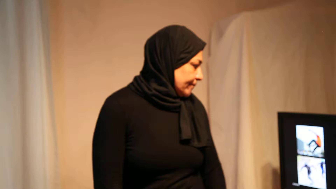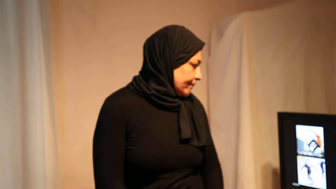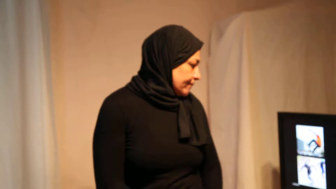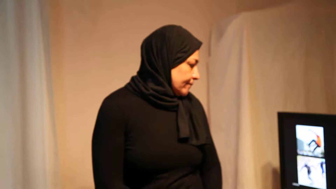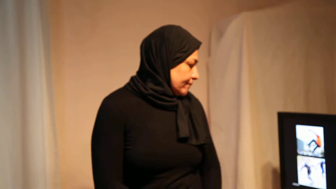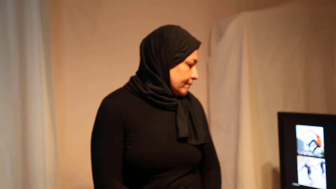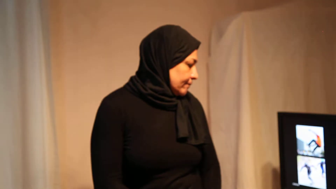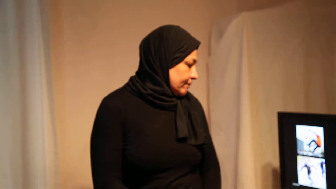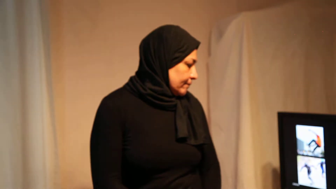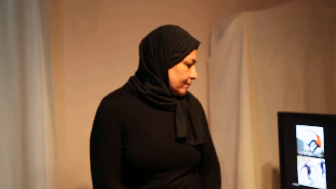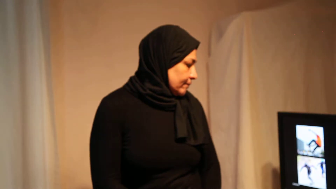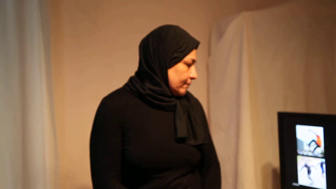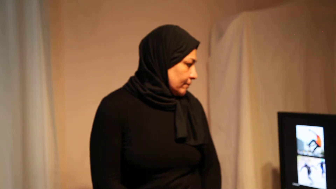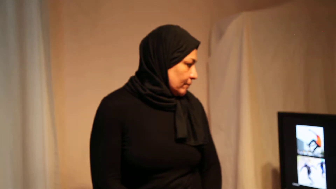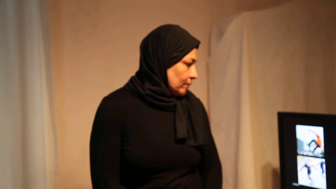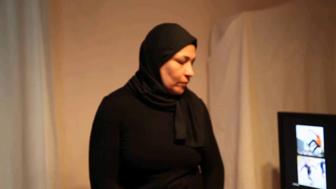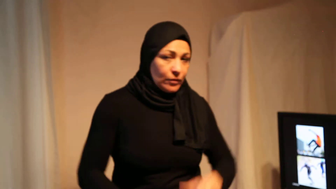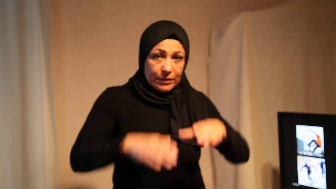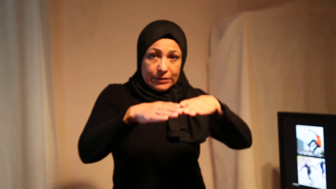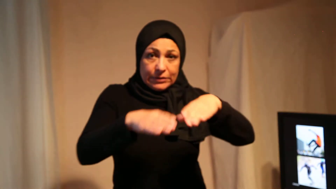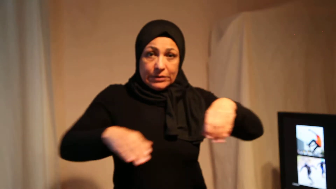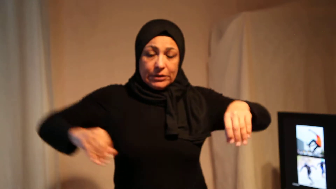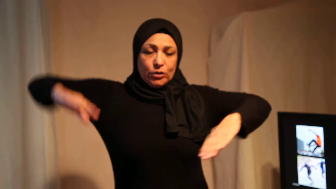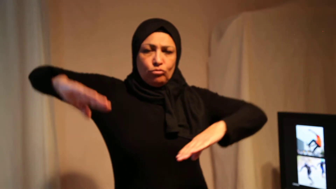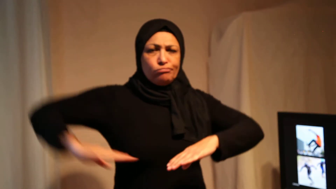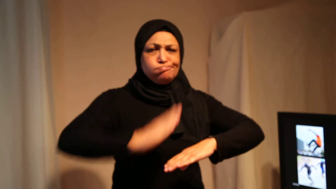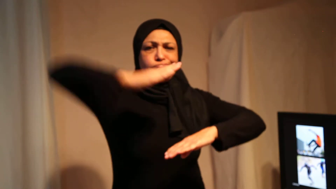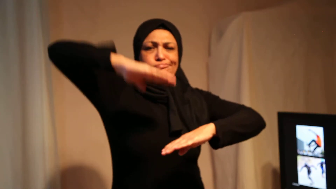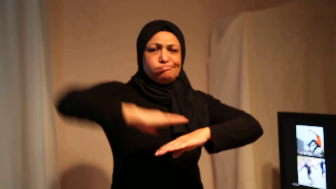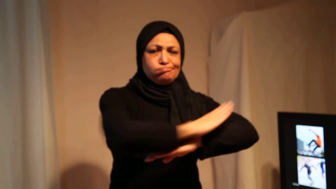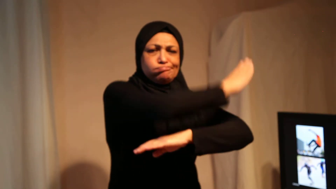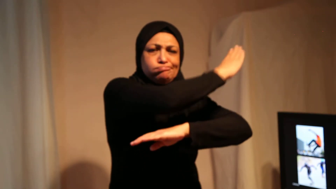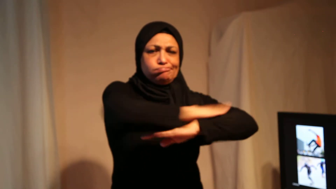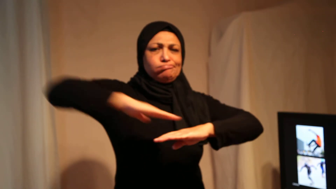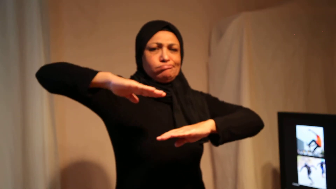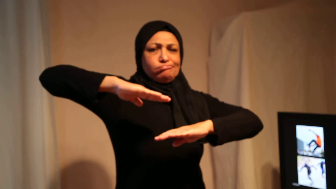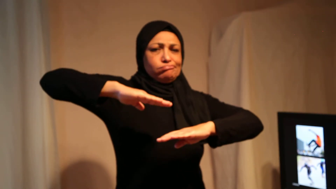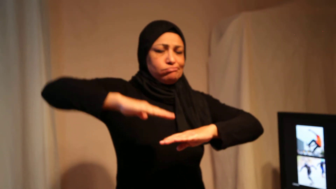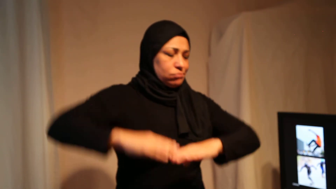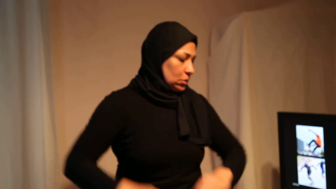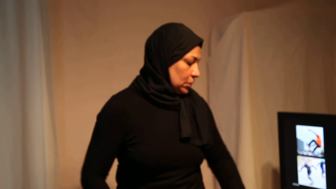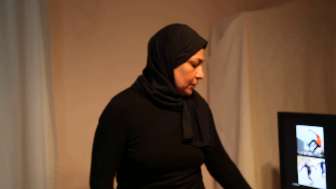skateboarding